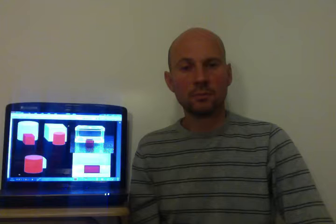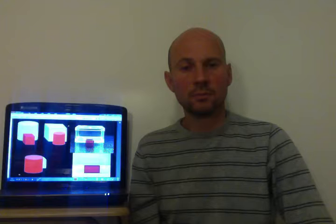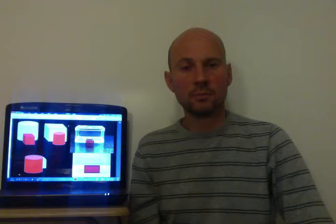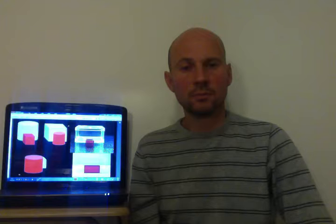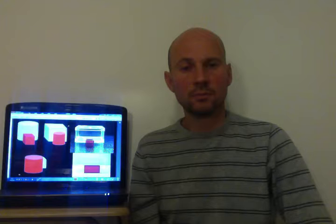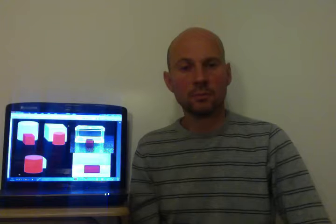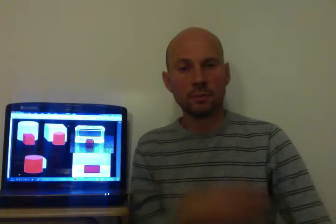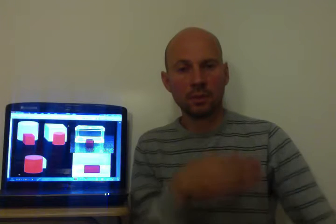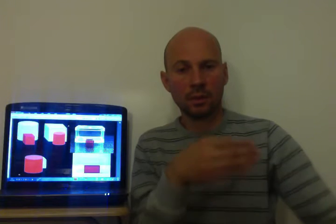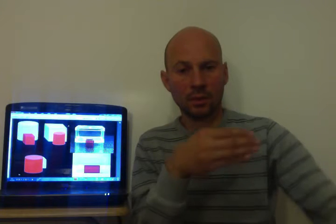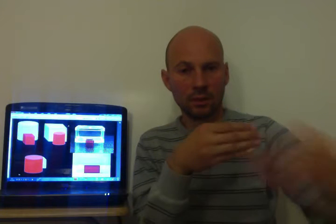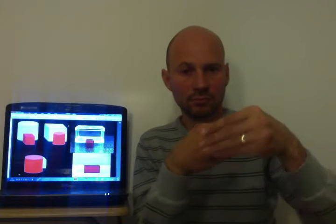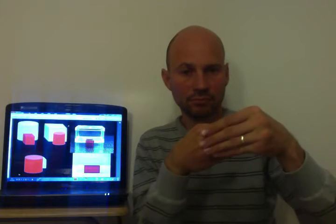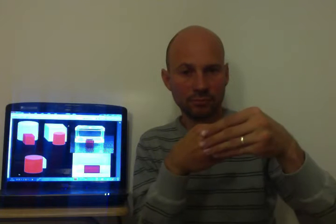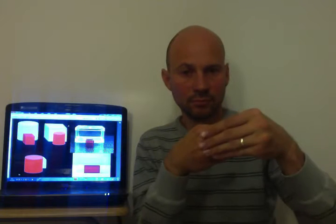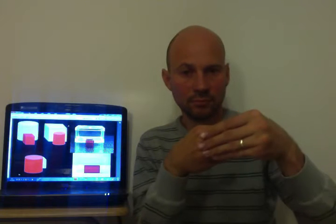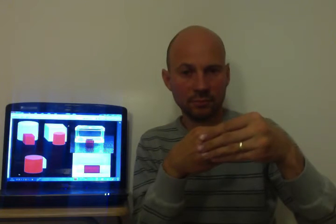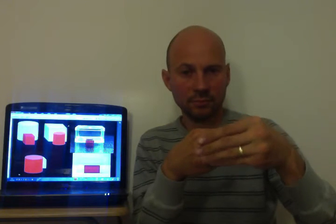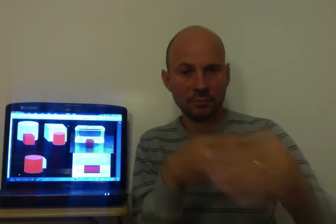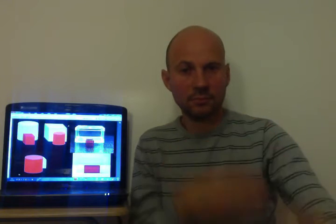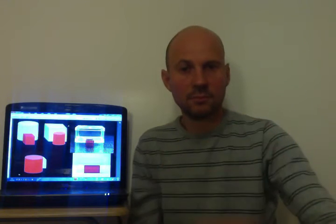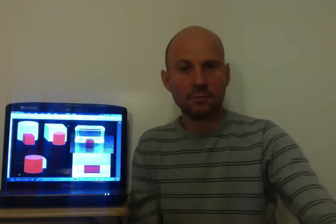infrontof